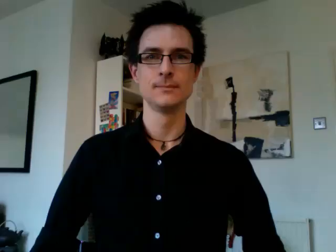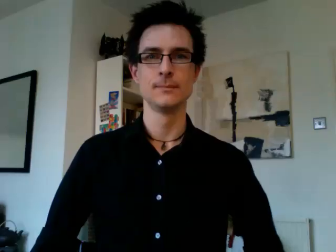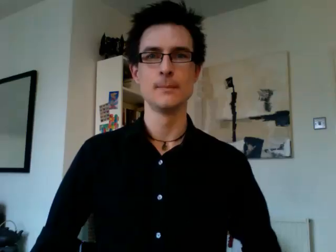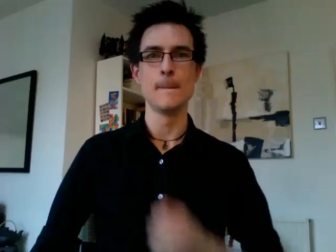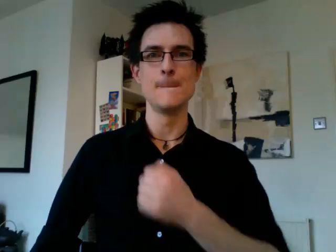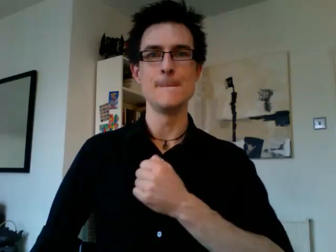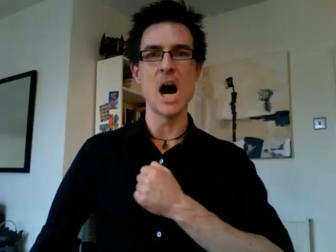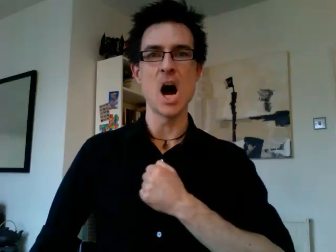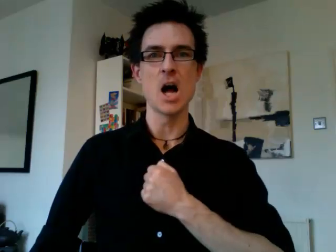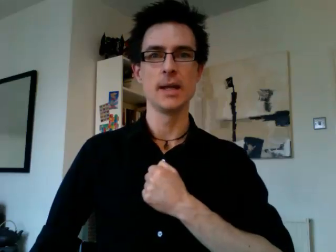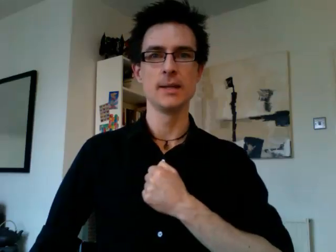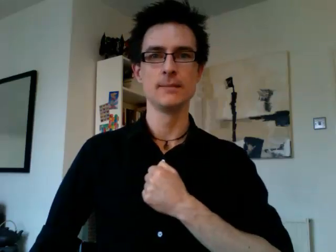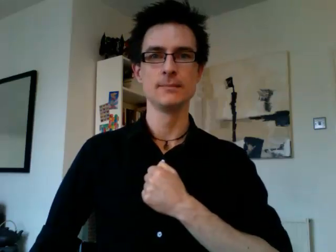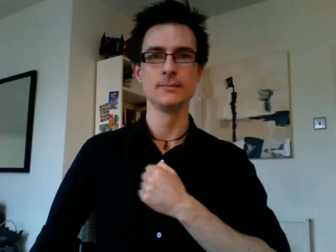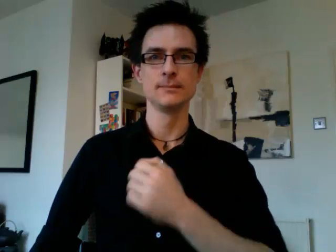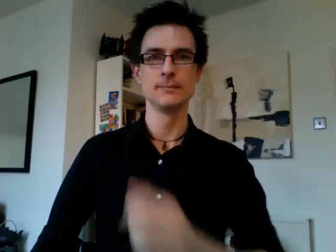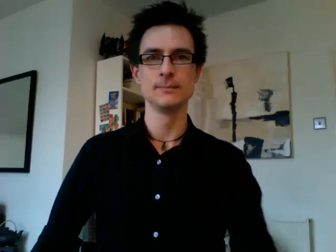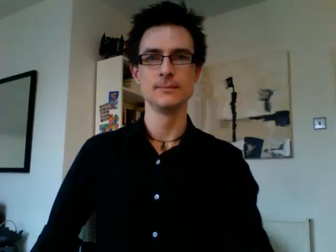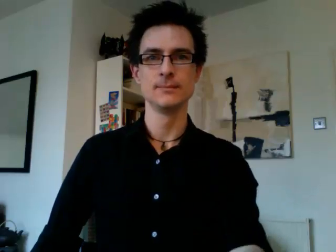my